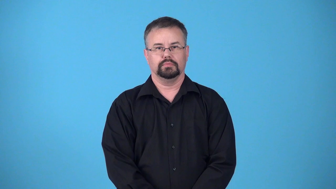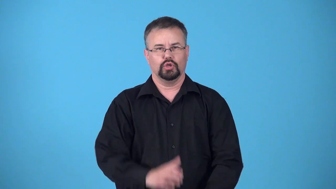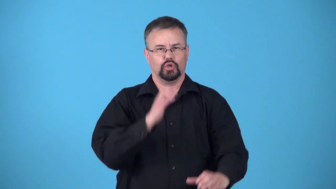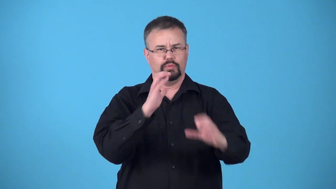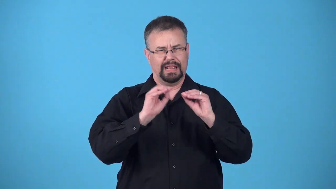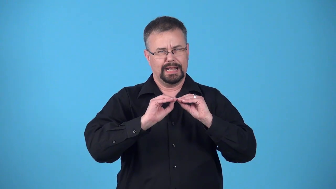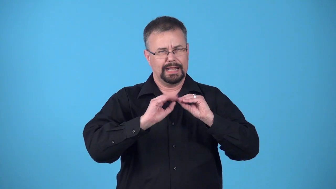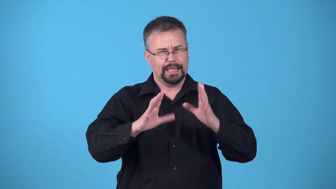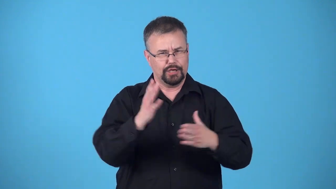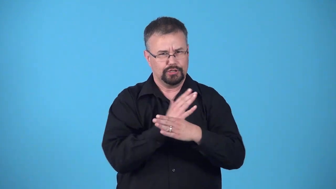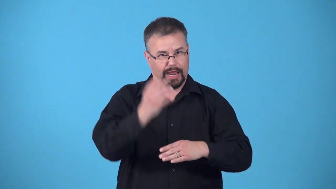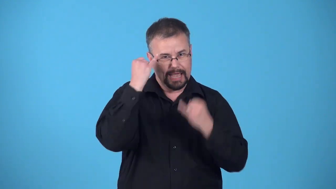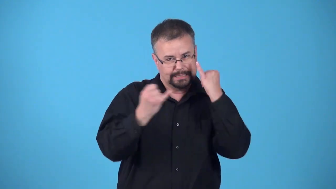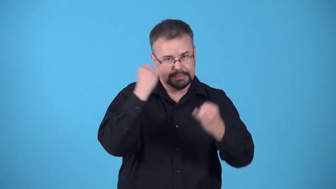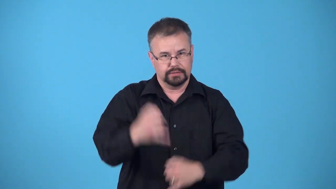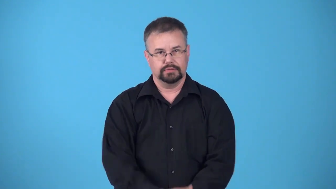put your cards on the table